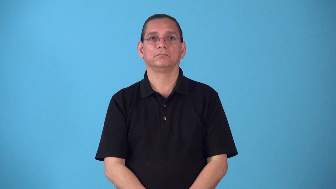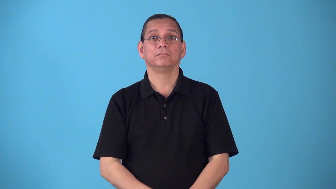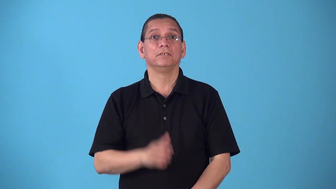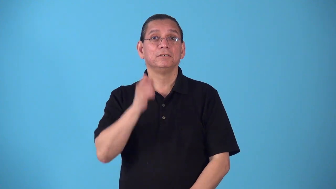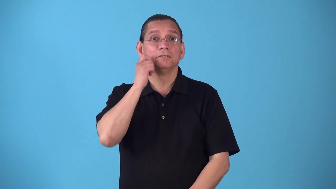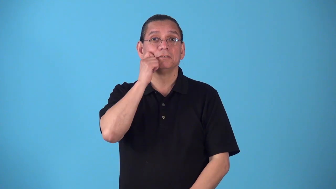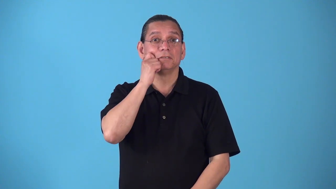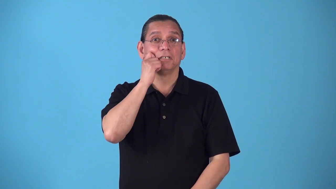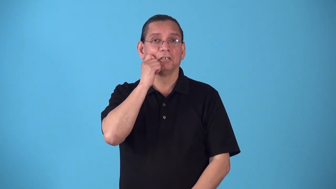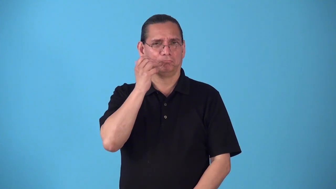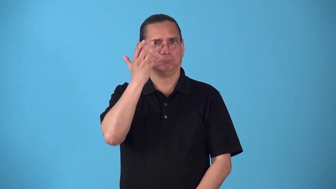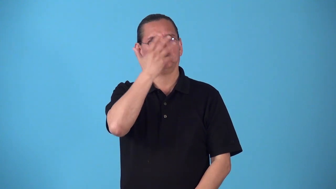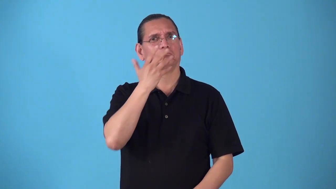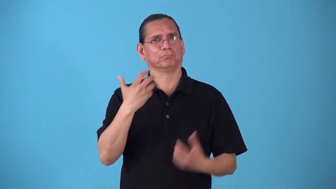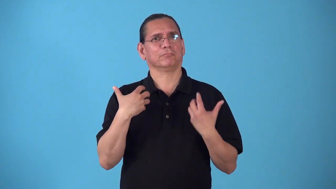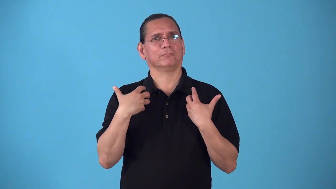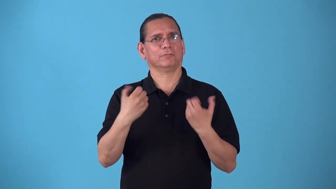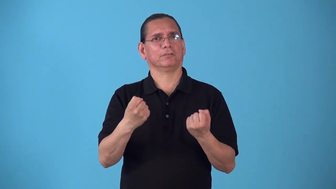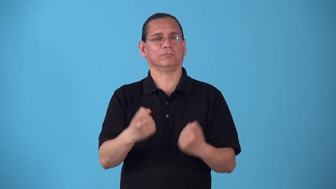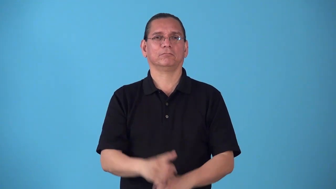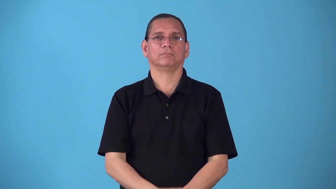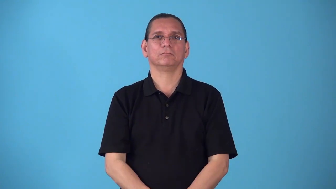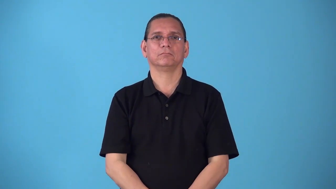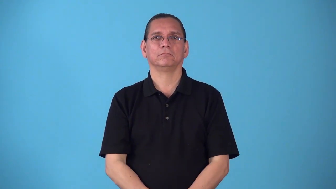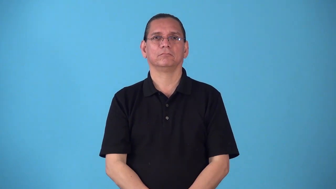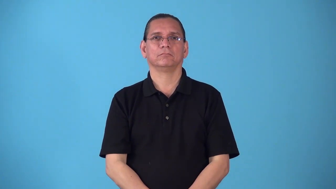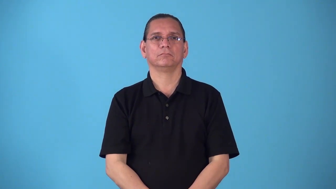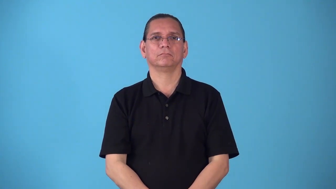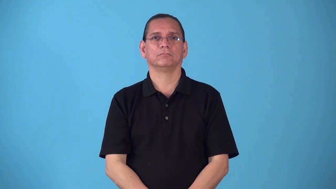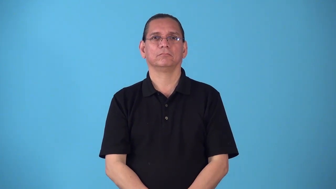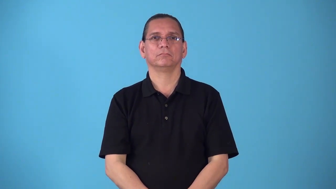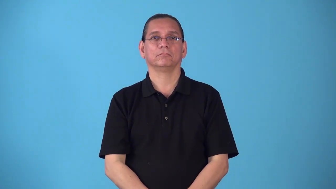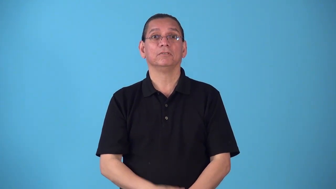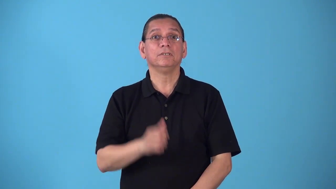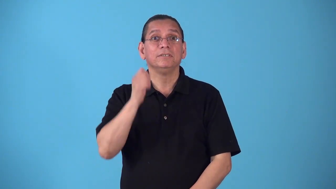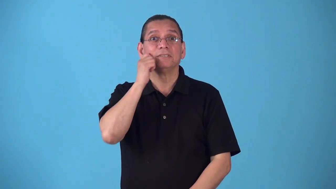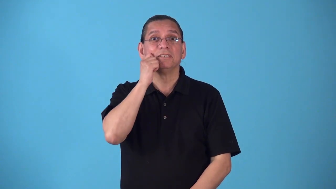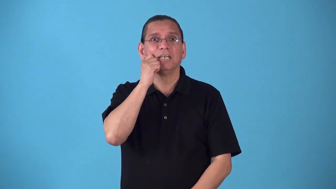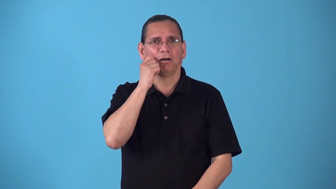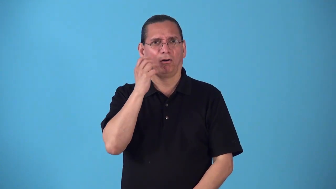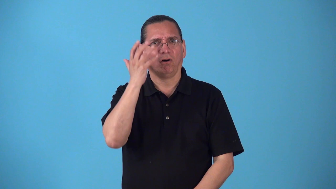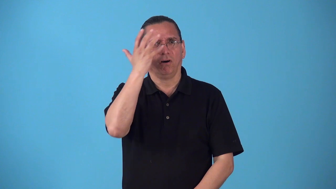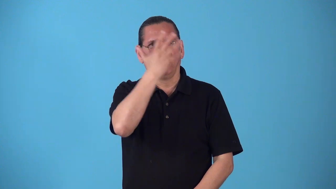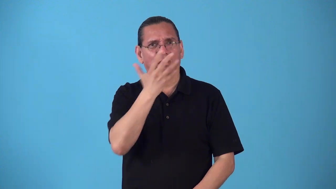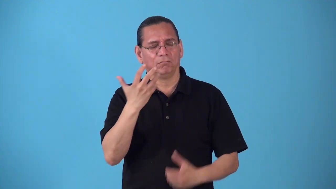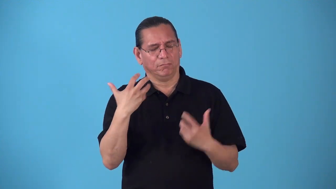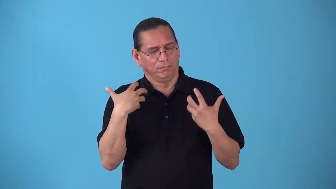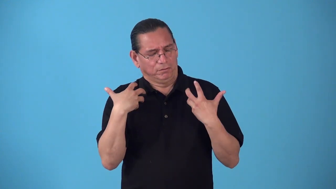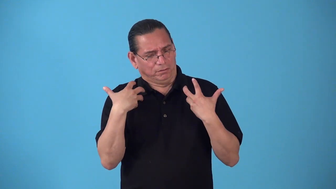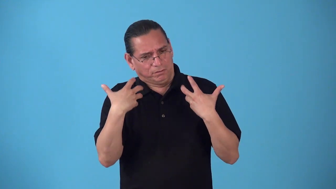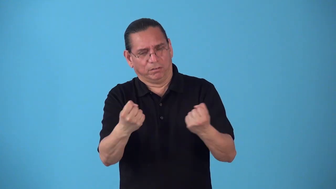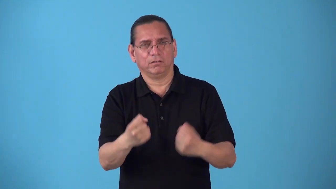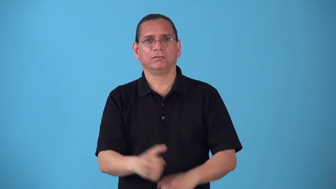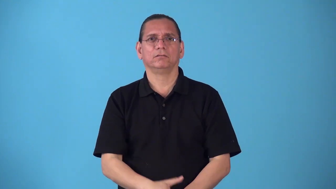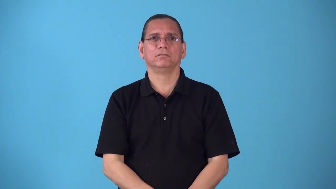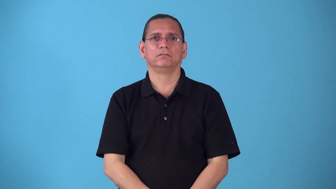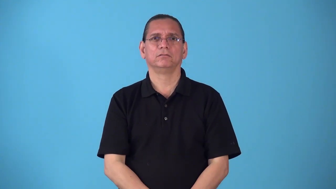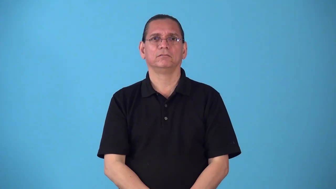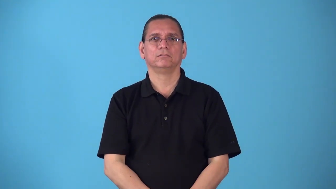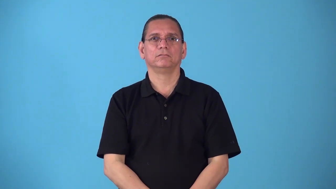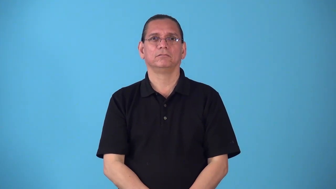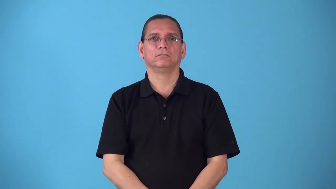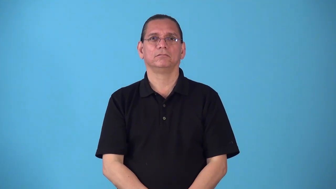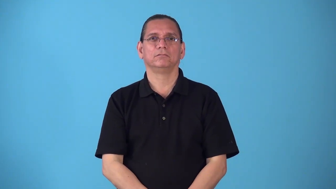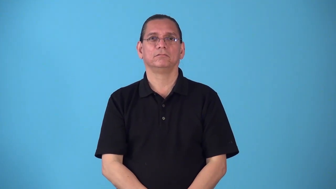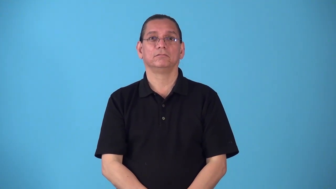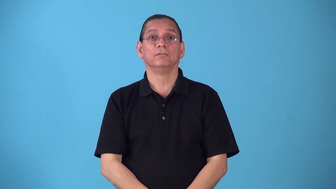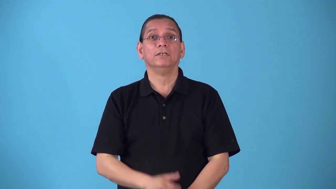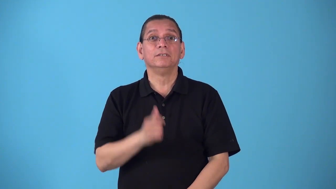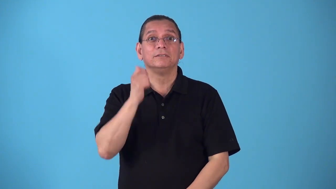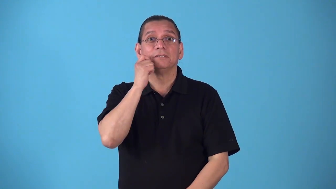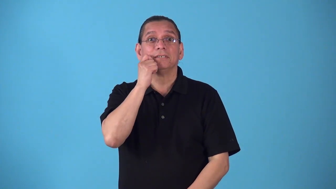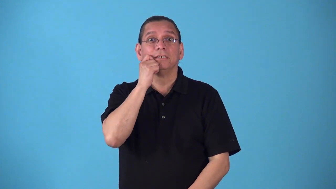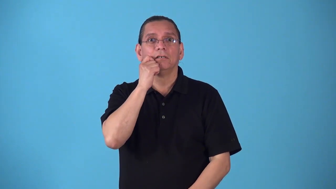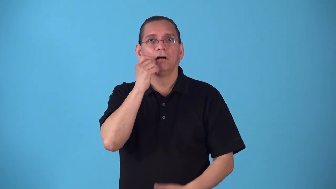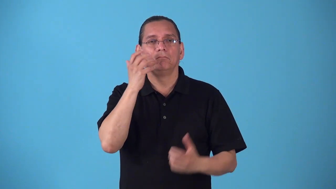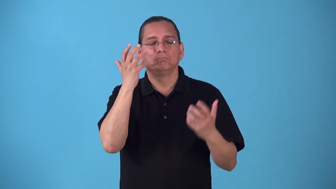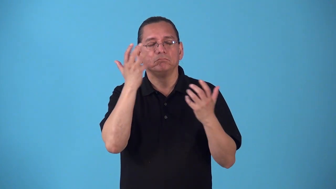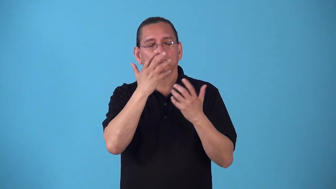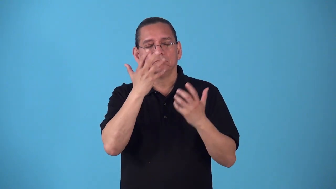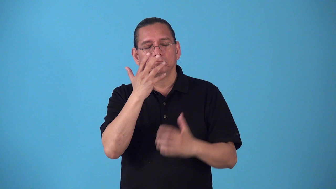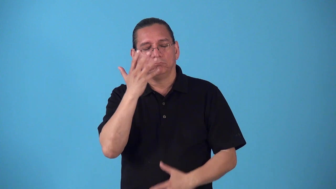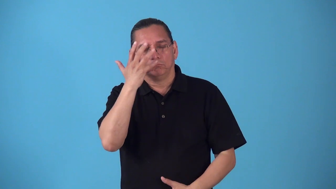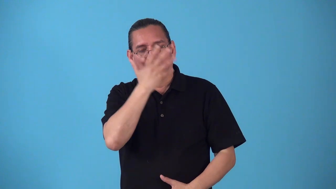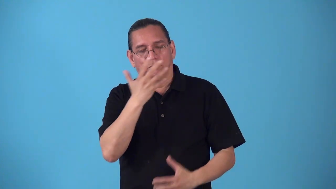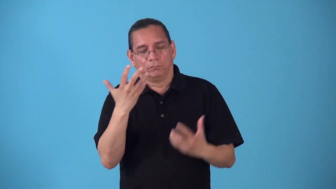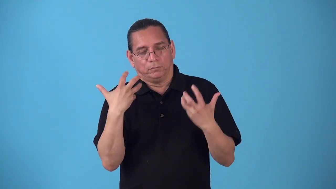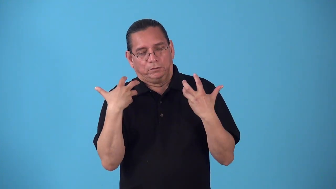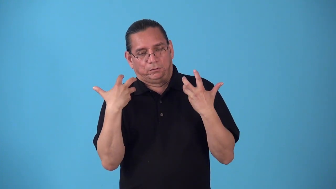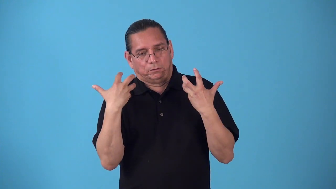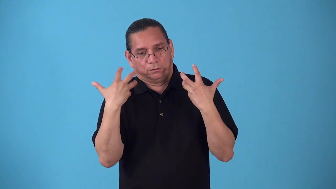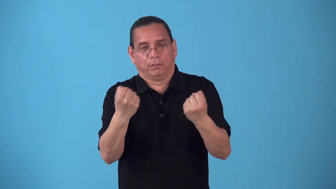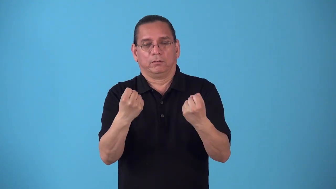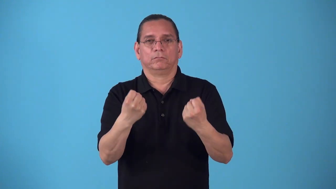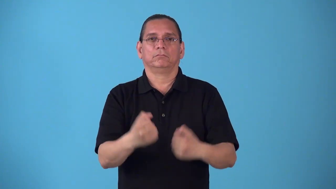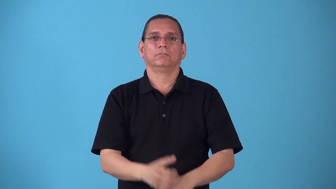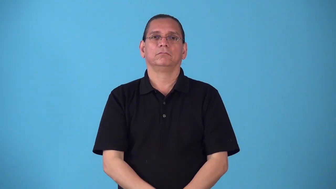rosy